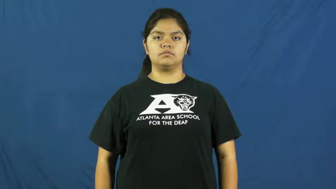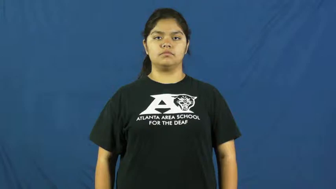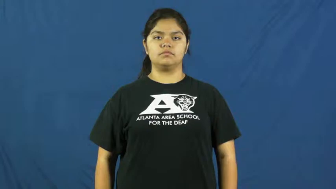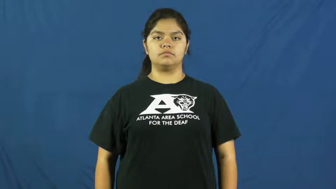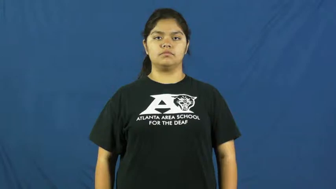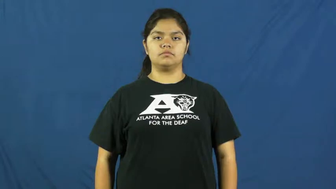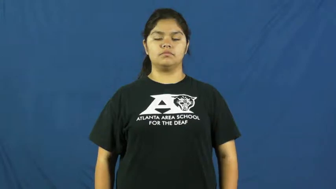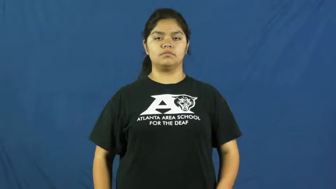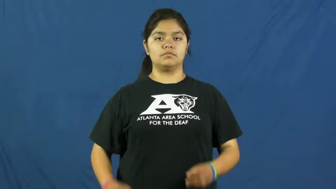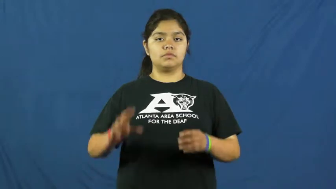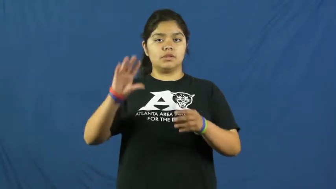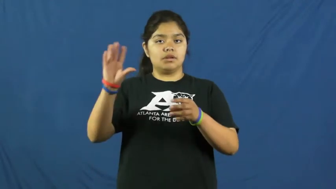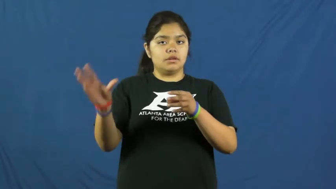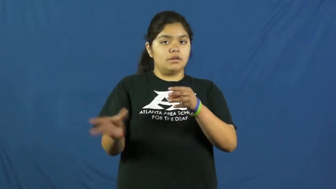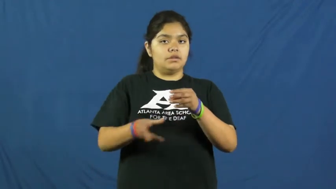supplement,throw in,add on,add to,put in,extend